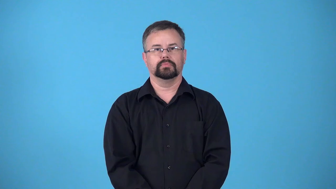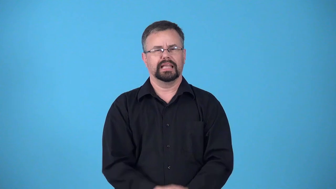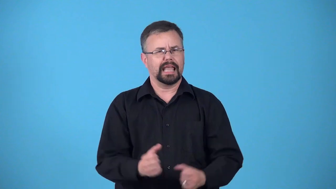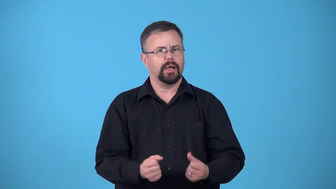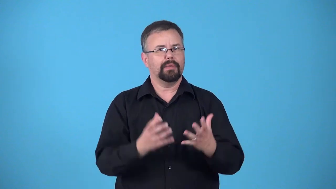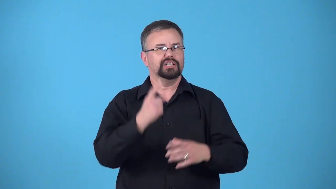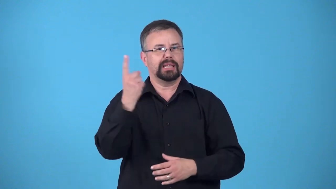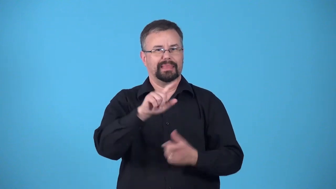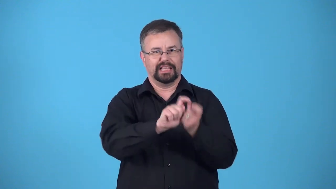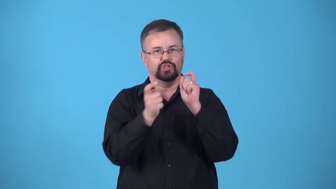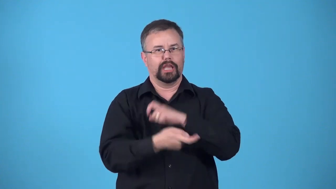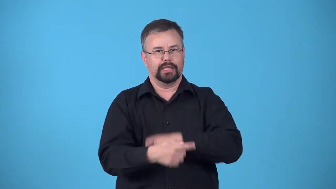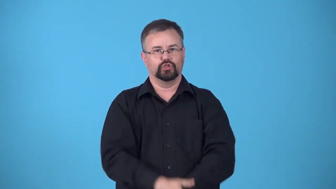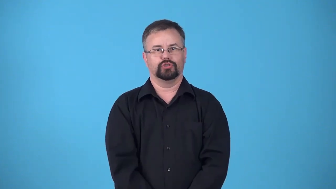by